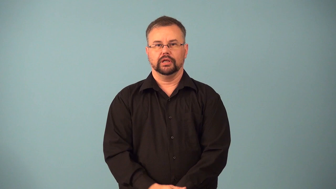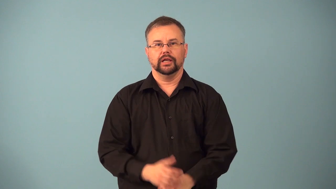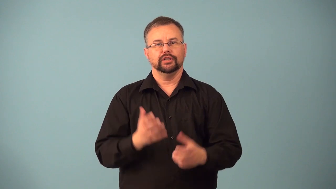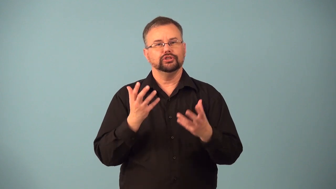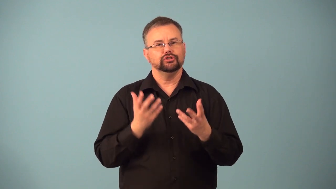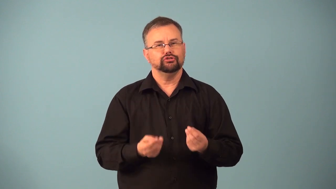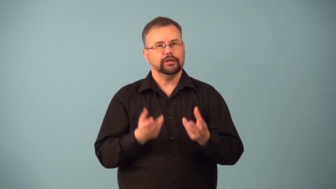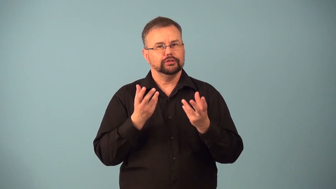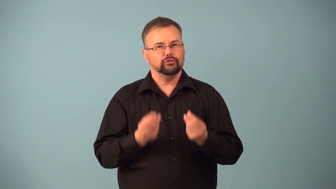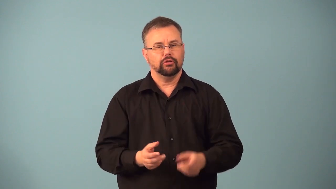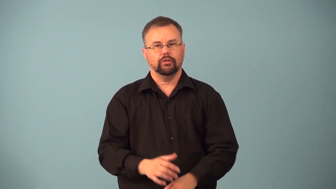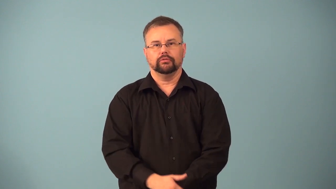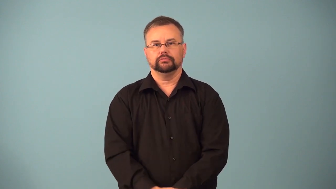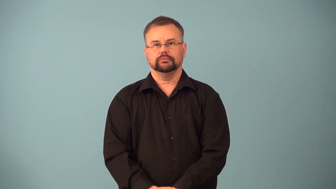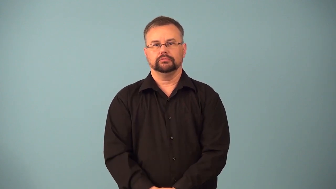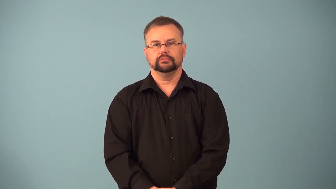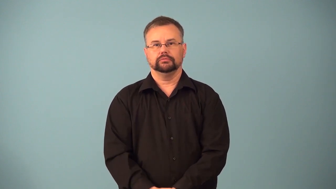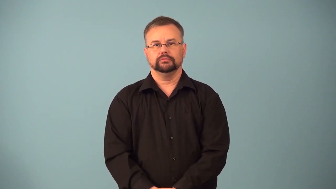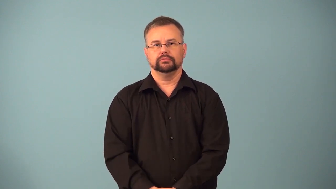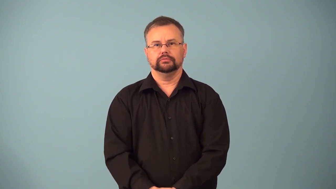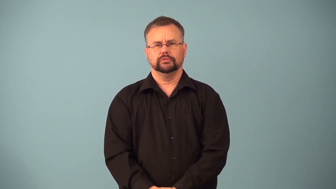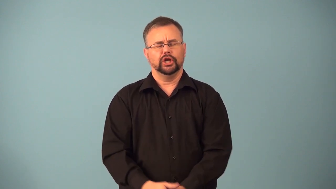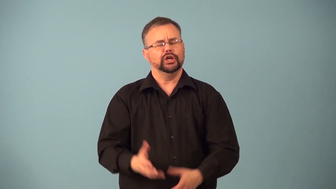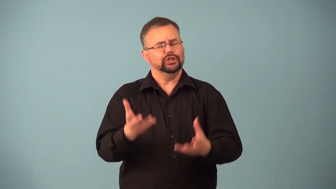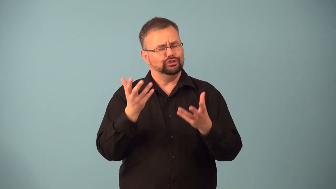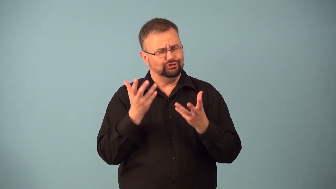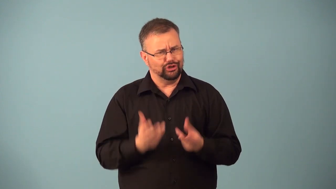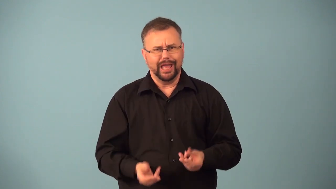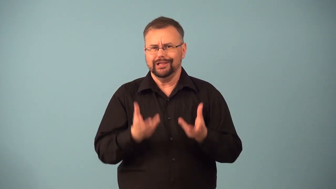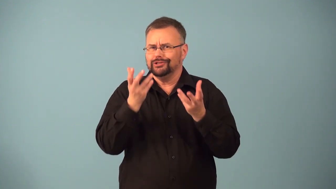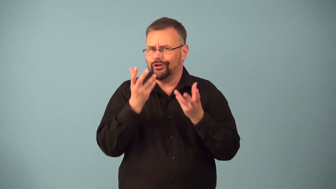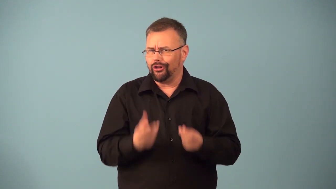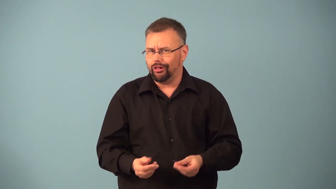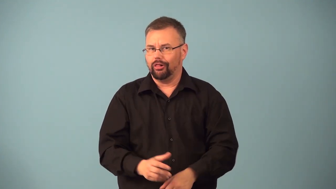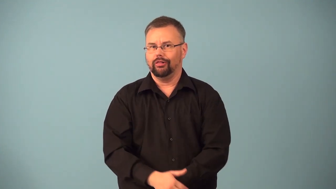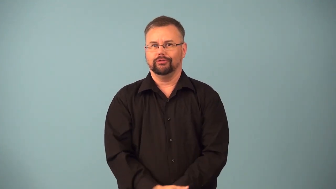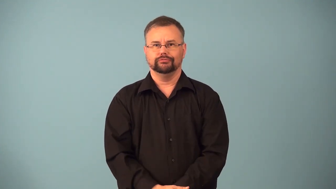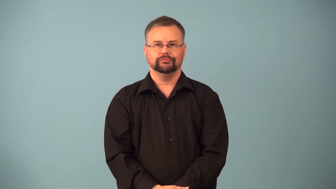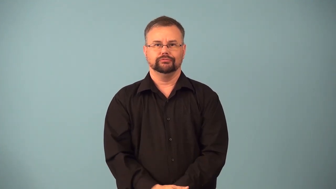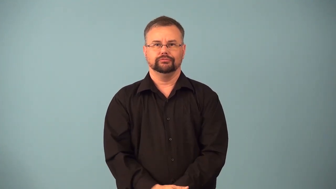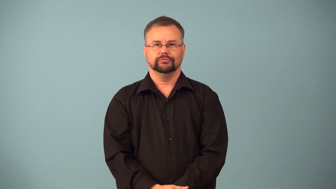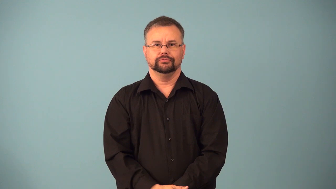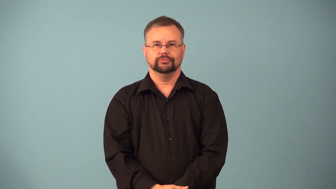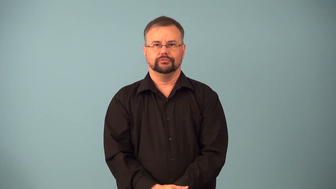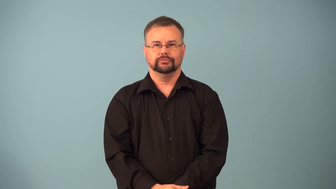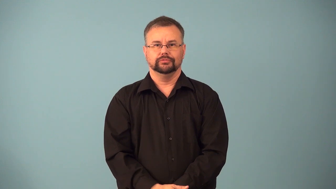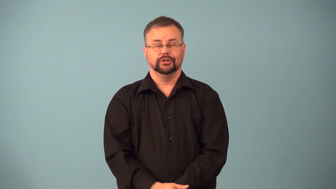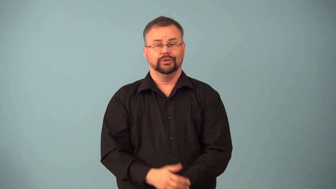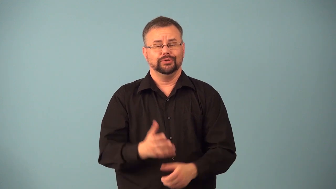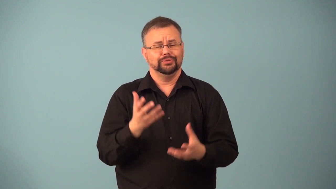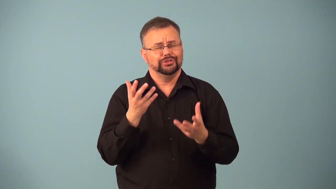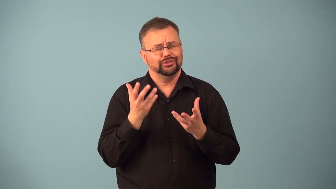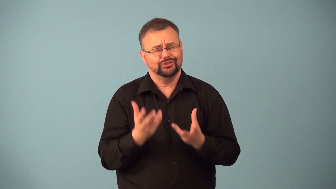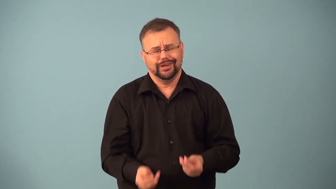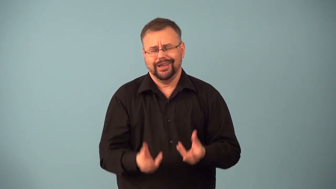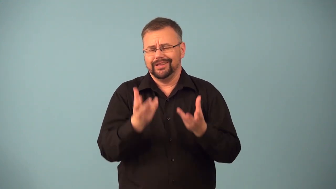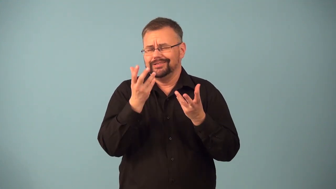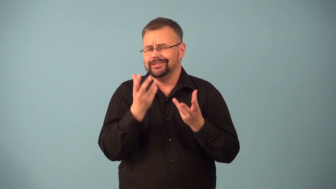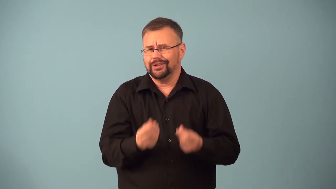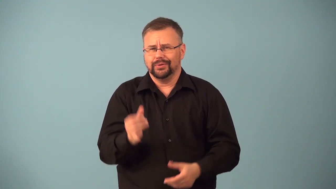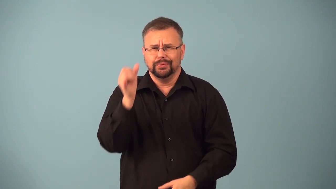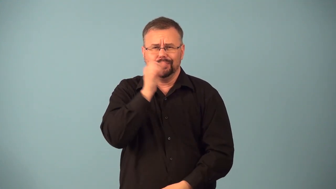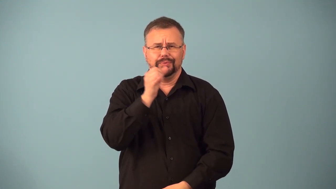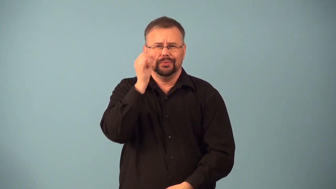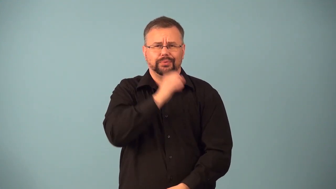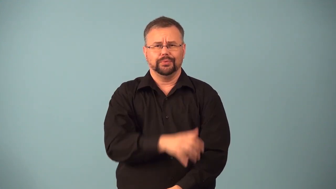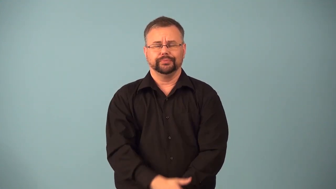gentle,gentler,gentlest